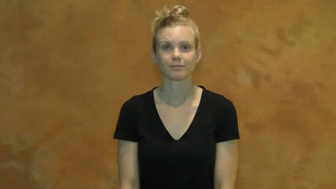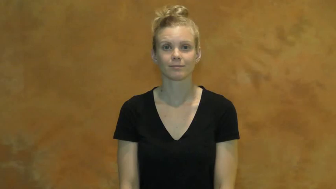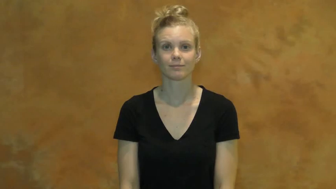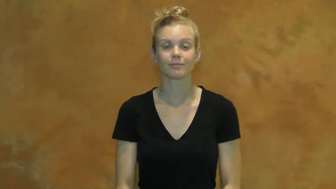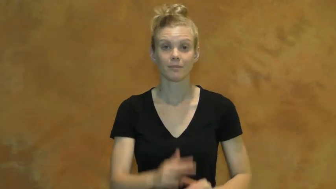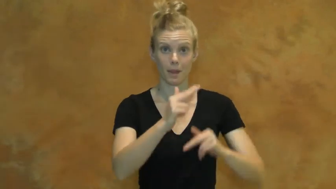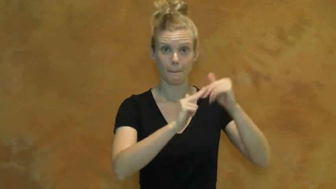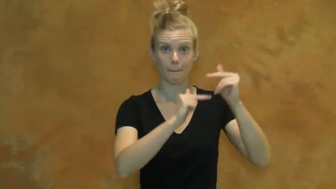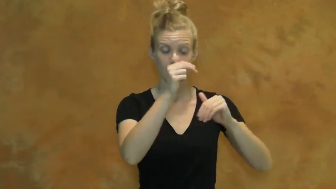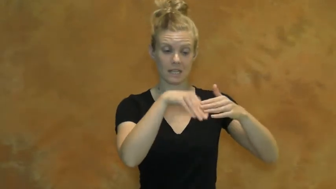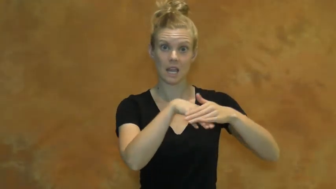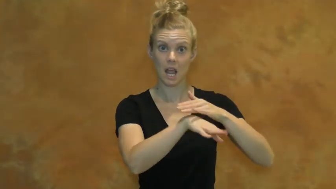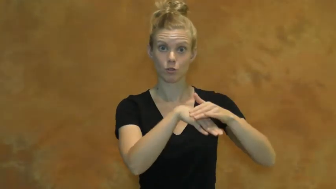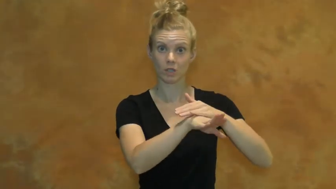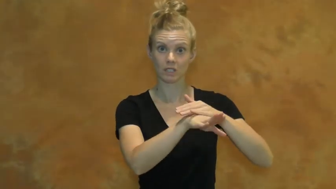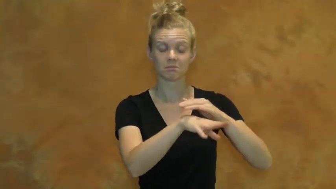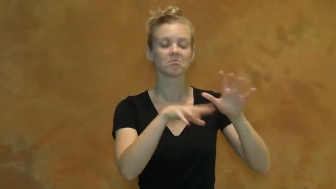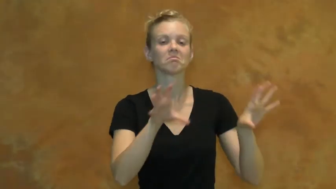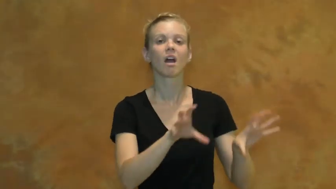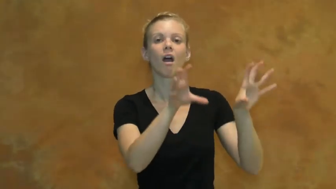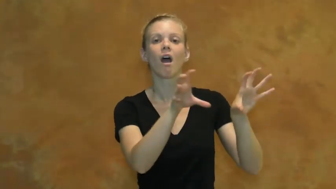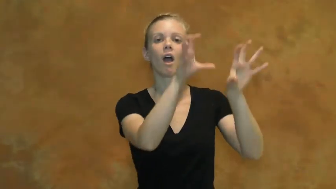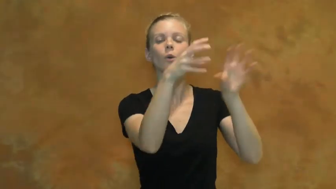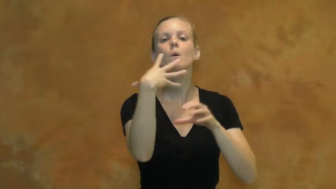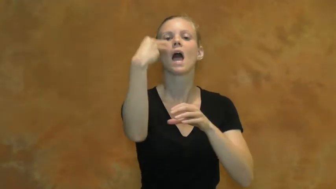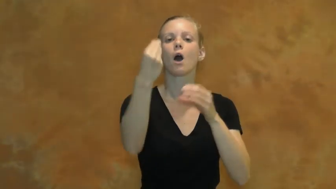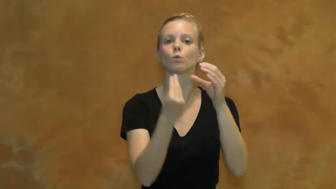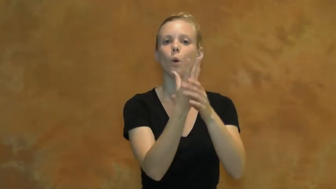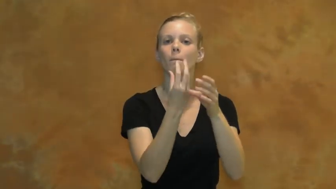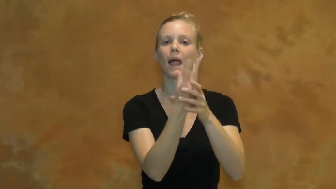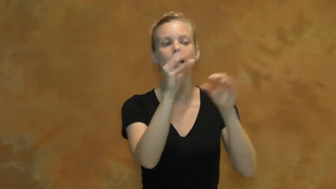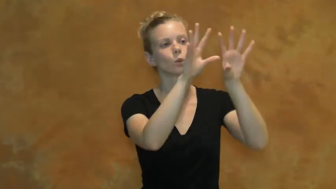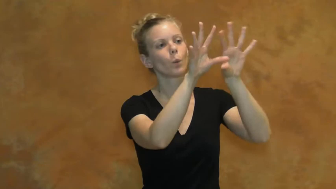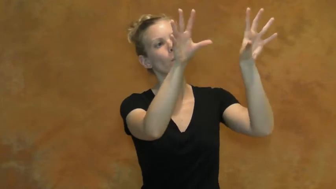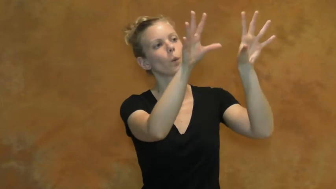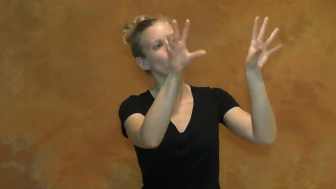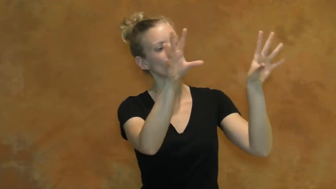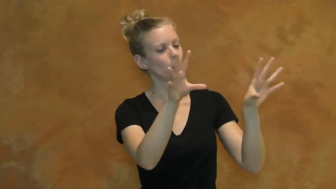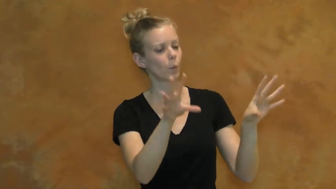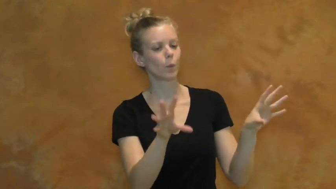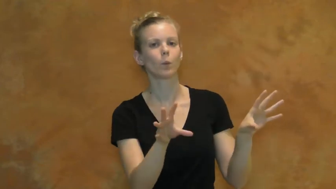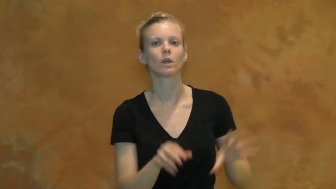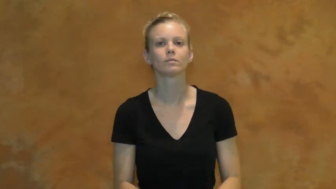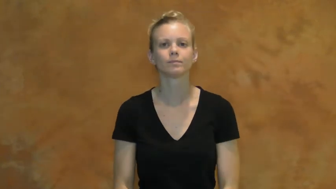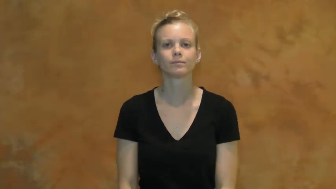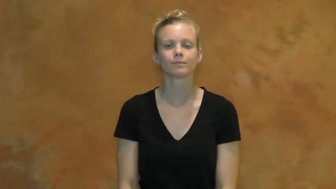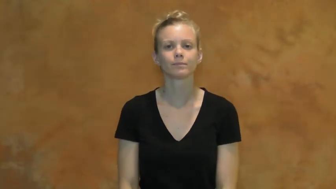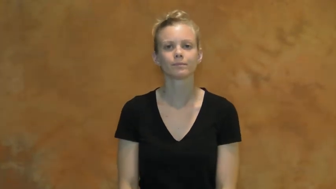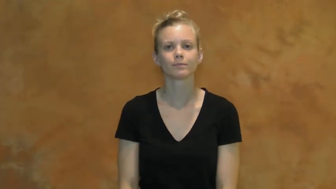plant entrance